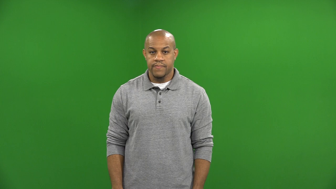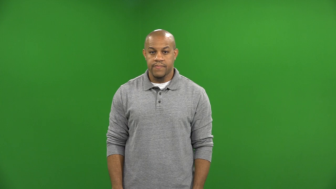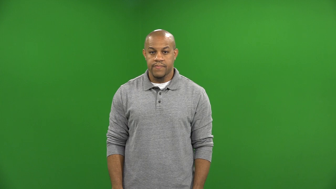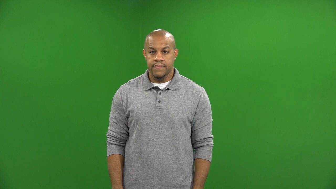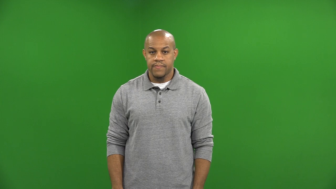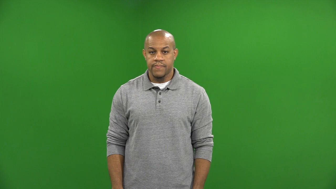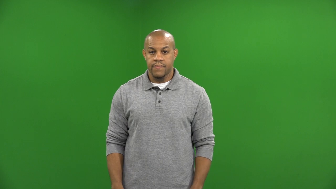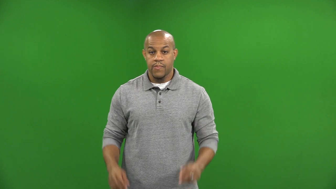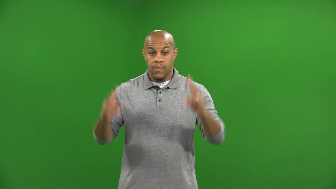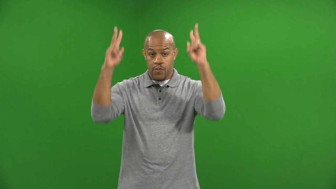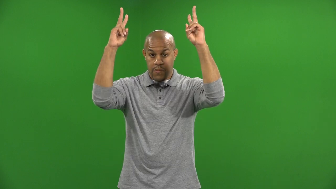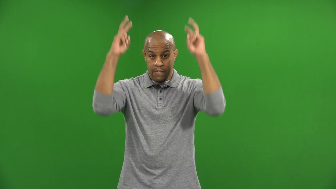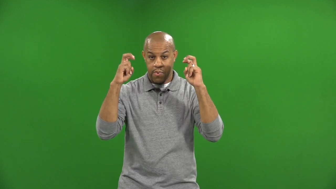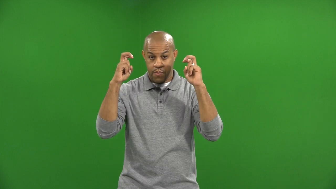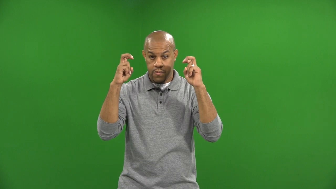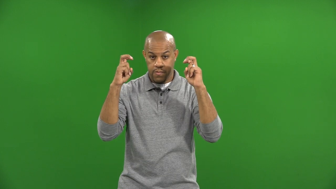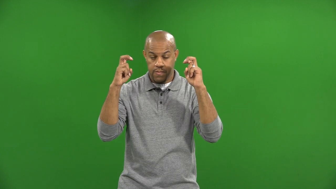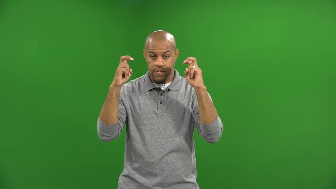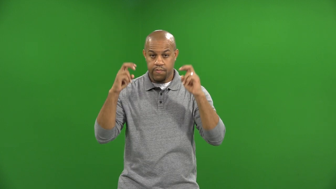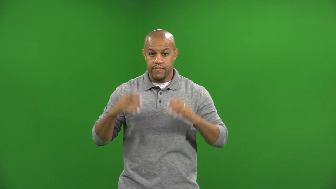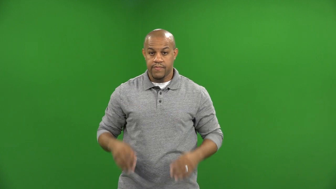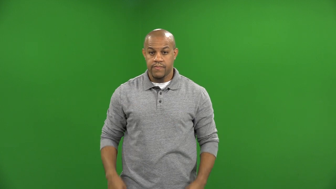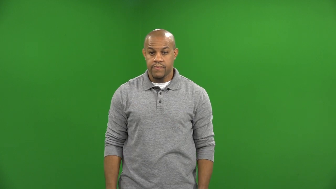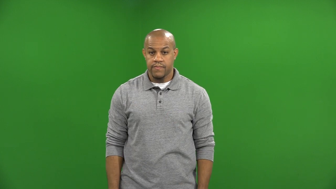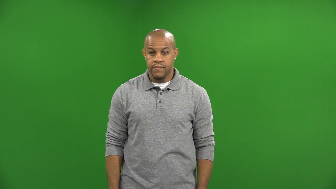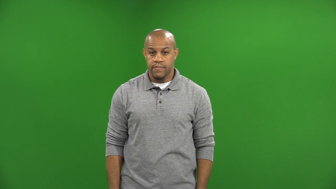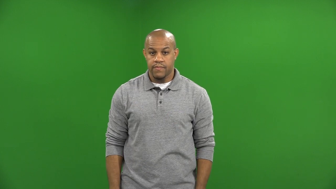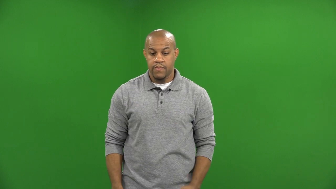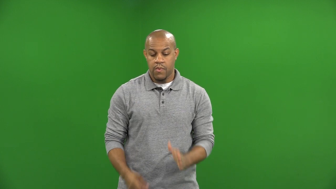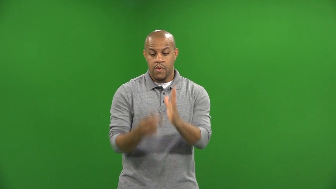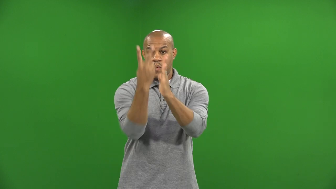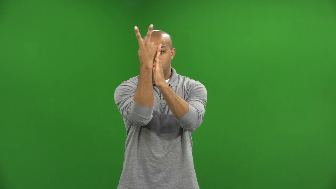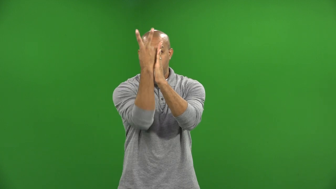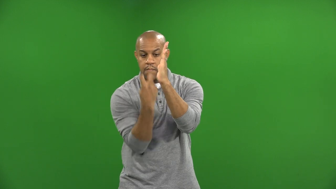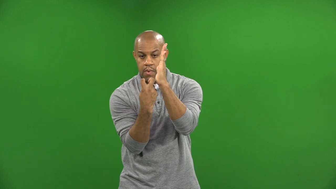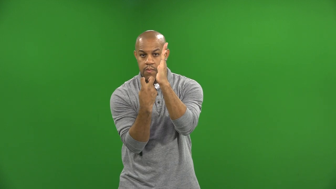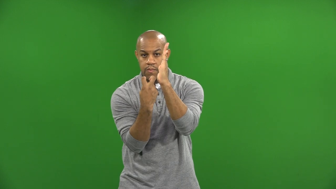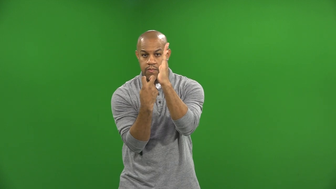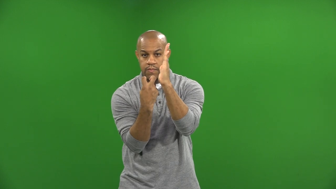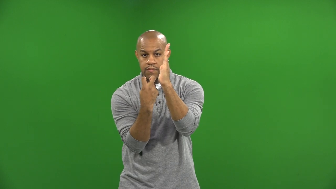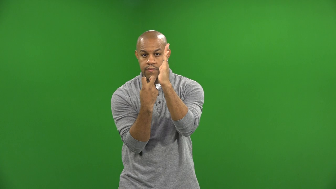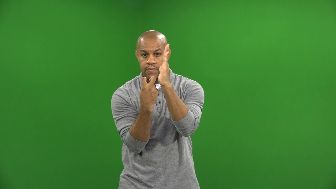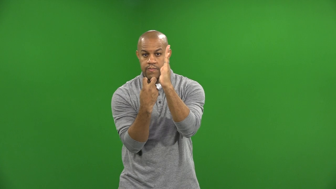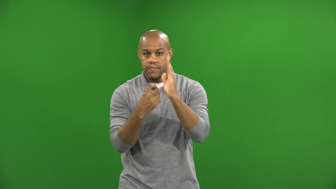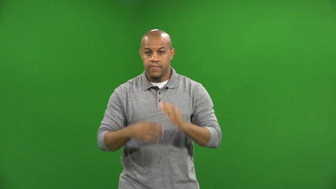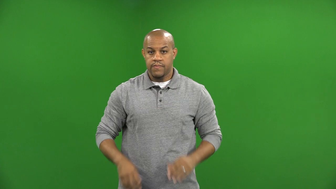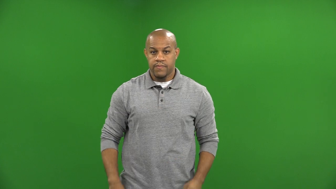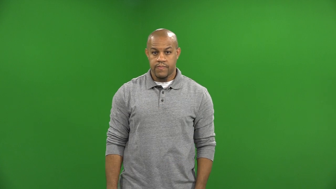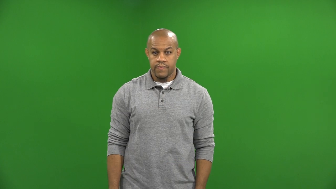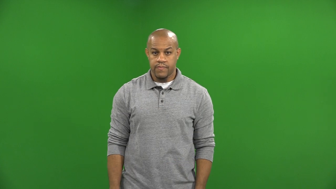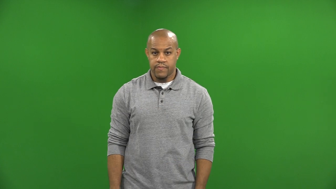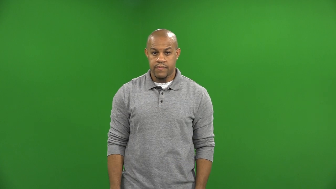Rebound